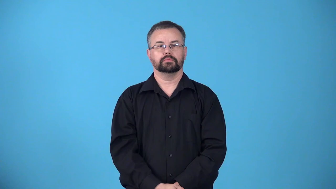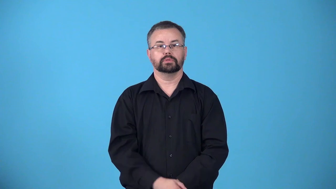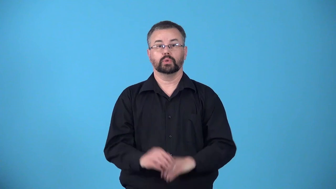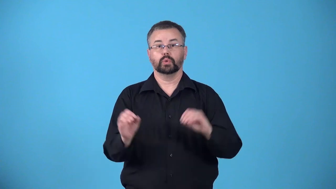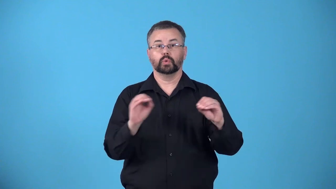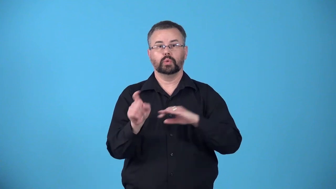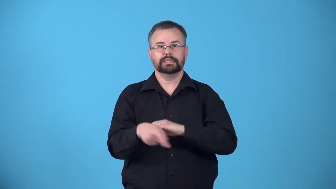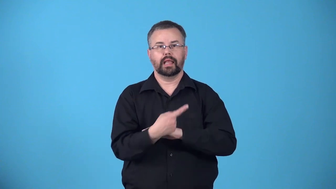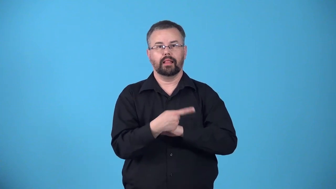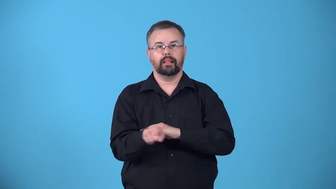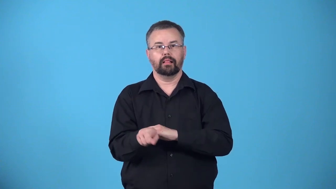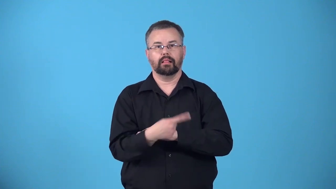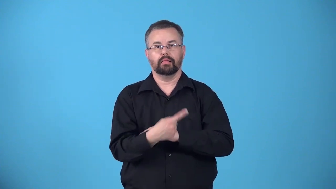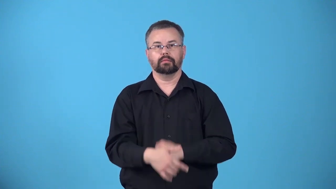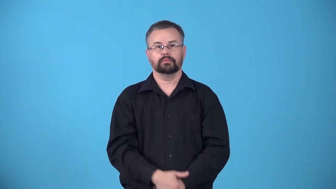tailless